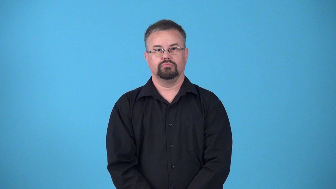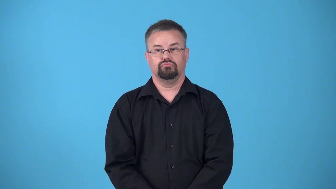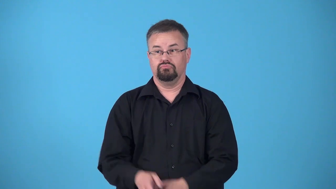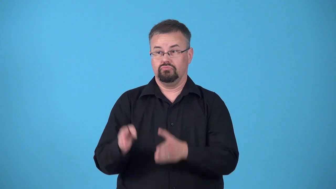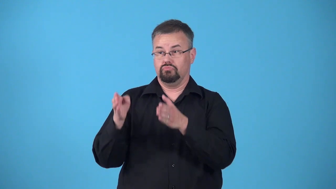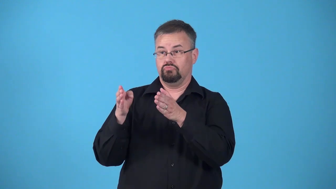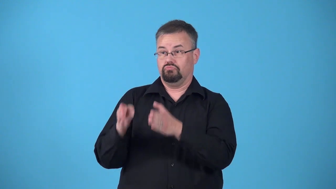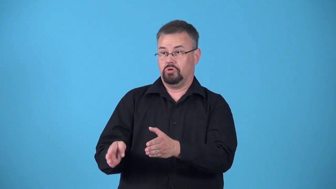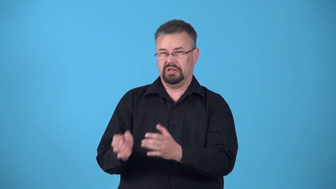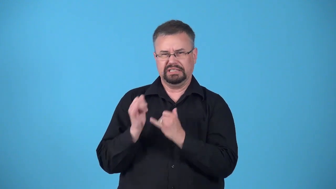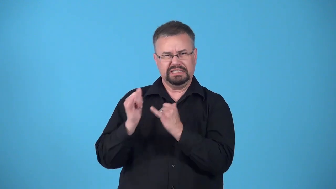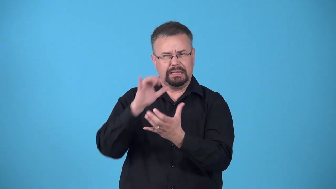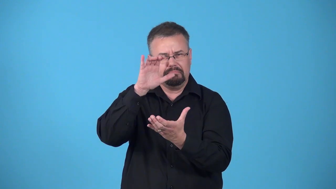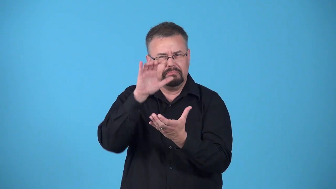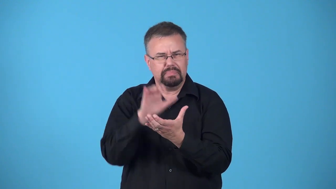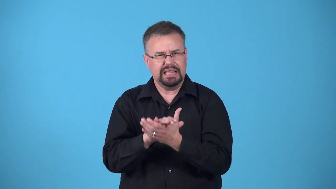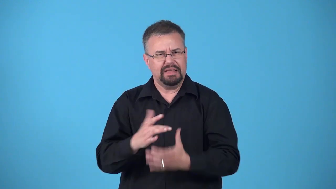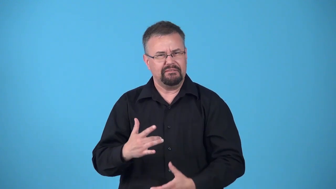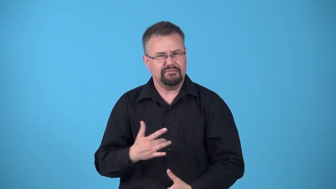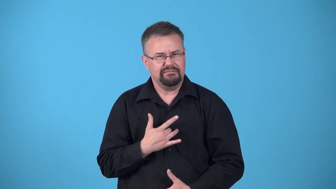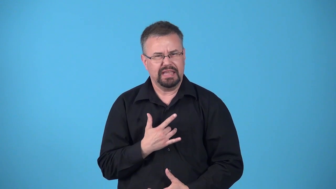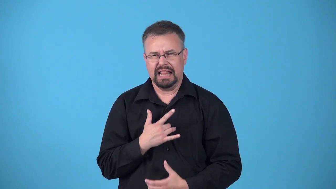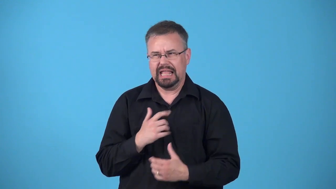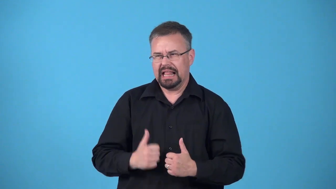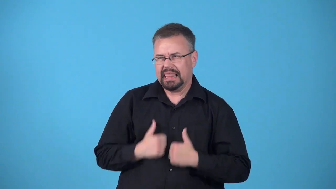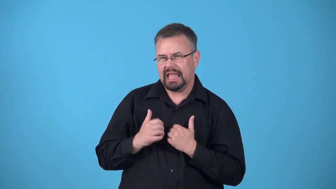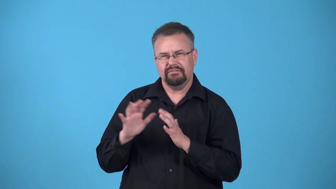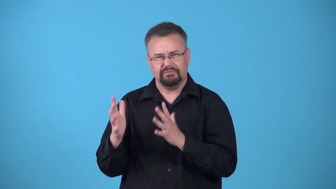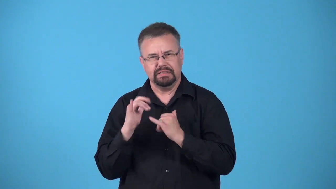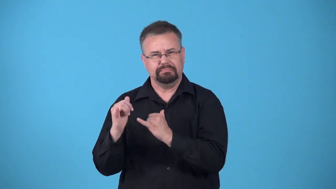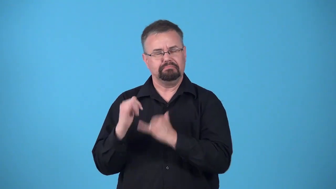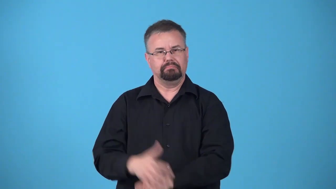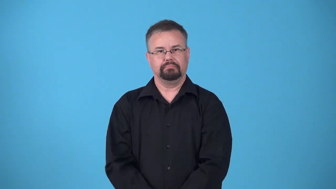kindred spirit